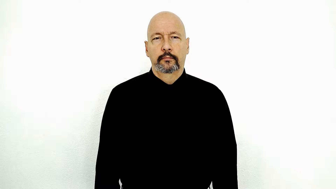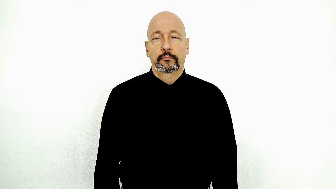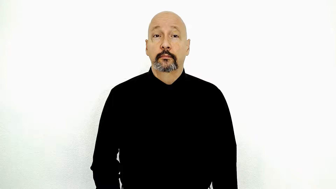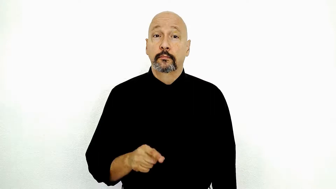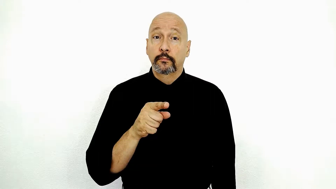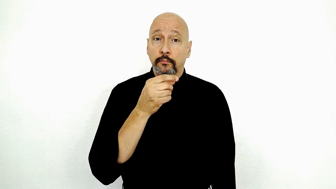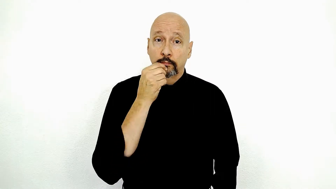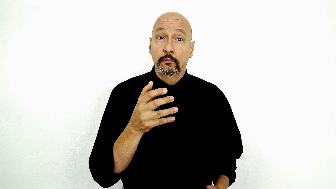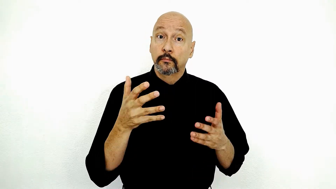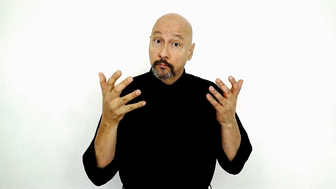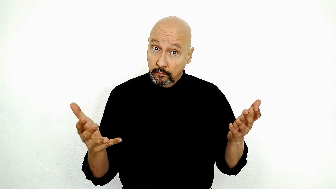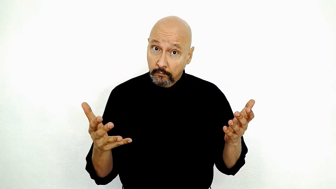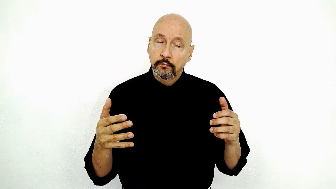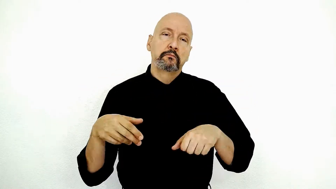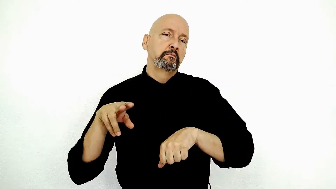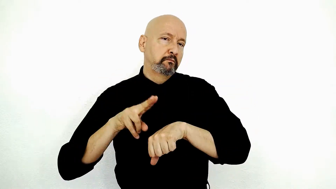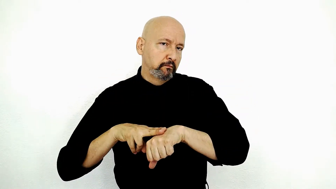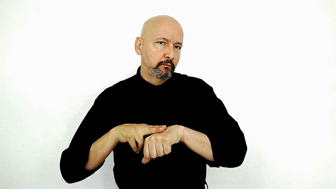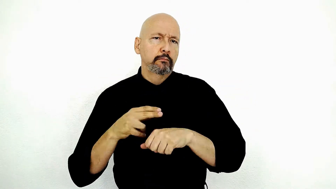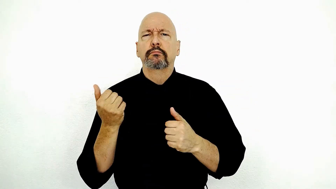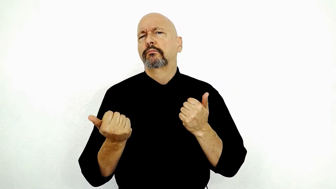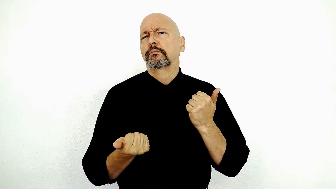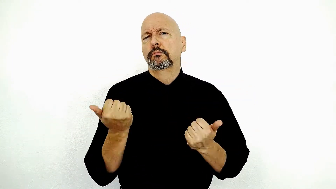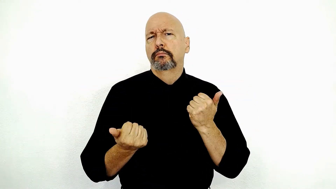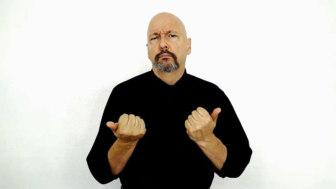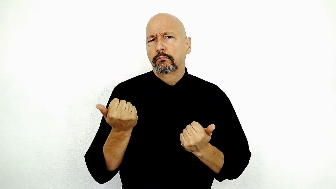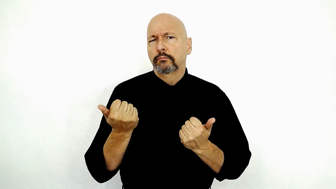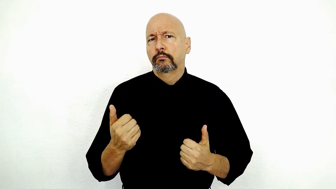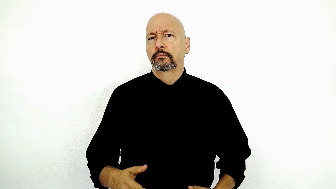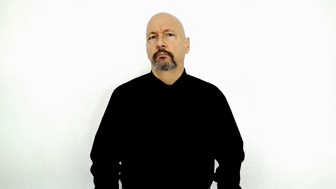YOU EAT A-LOT, regular-[NORMAL], WHICH?